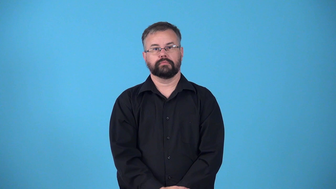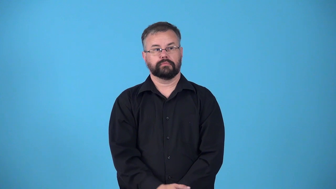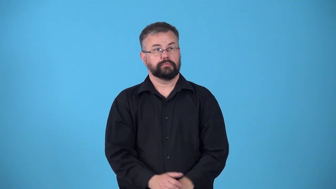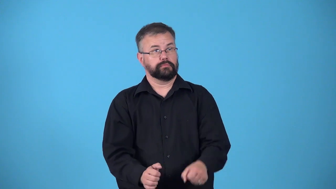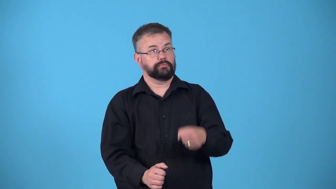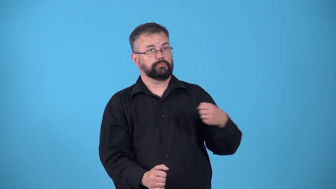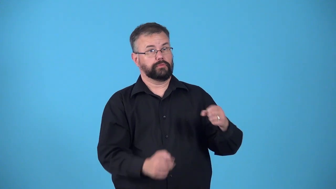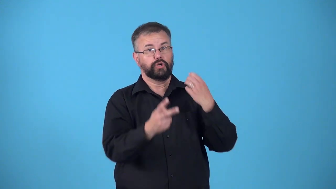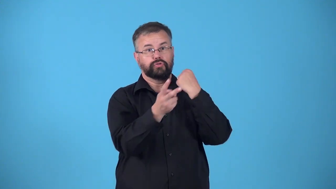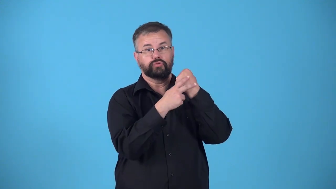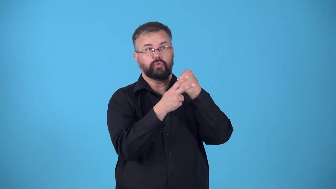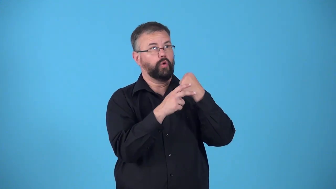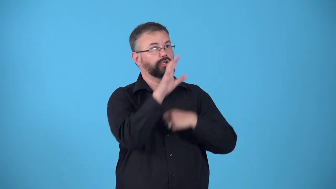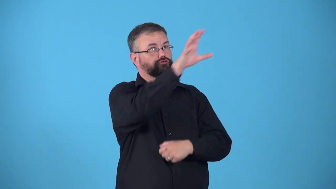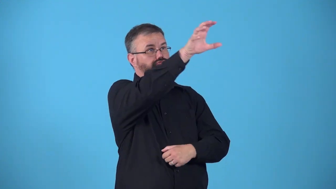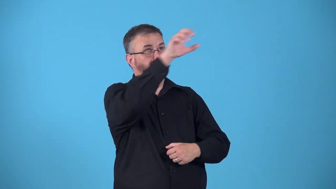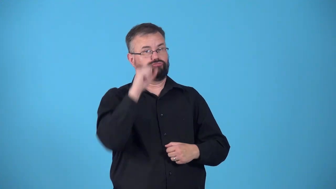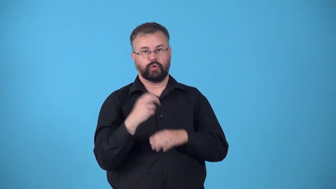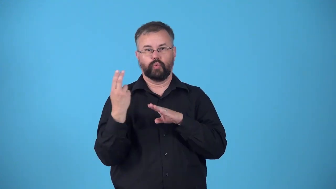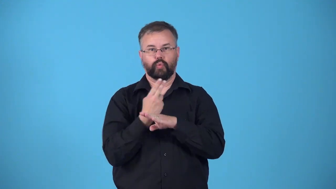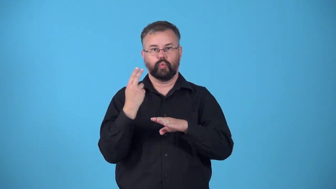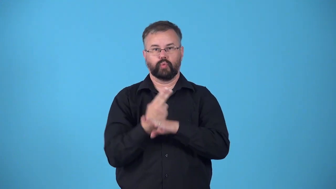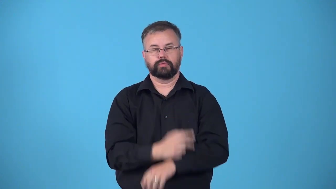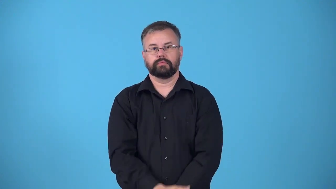get out,take out